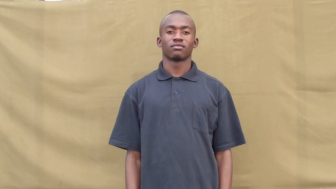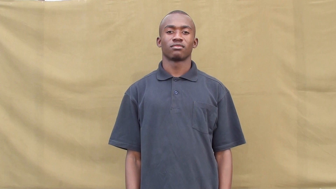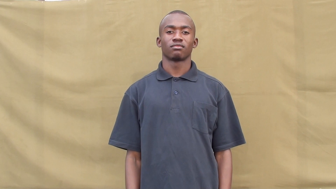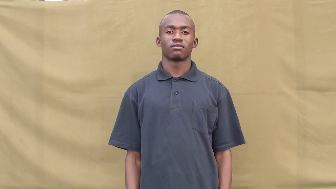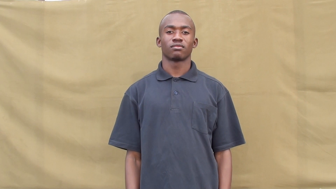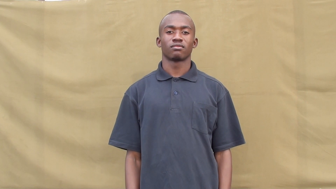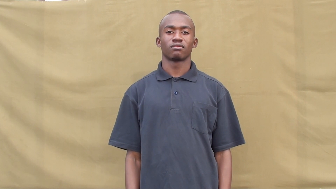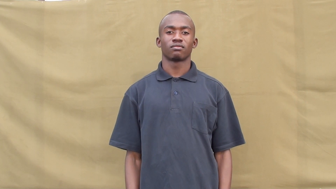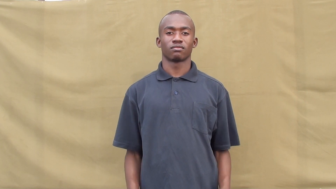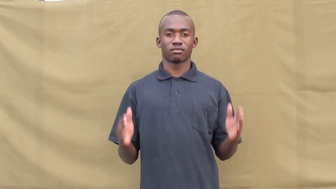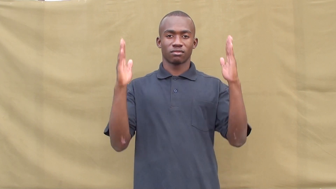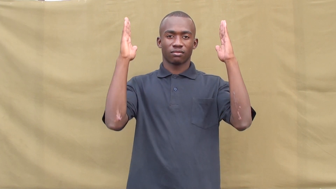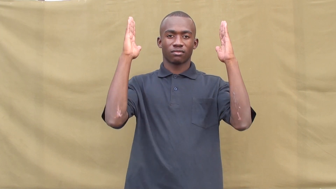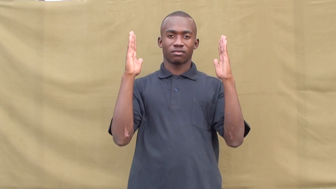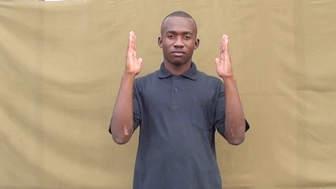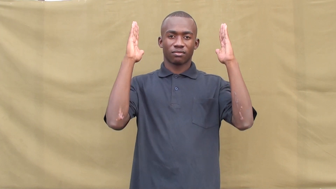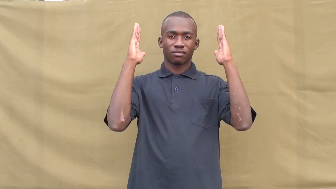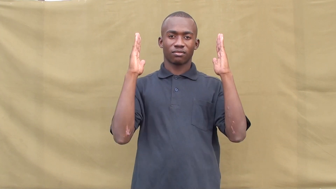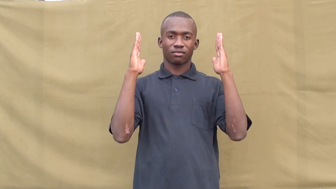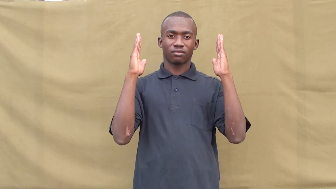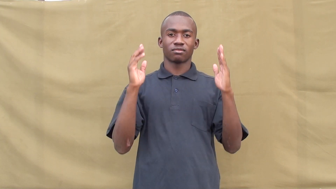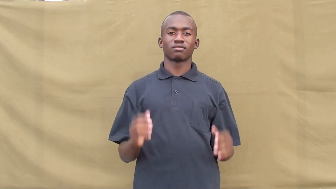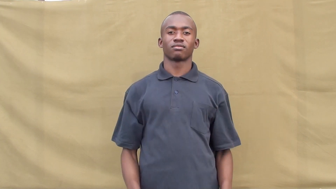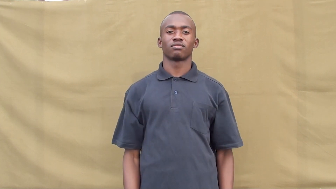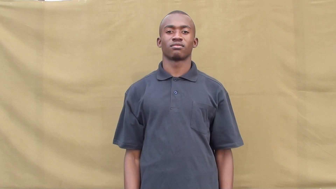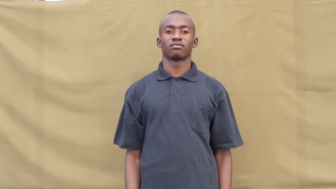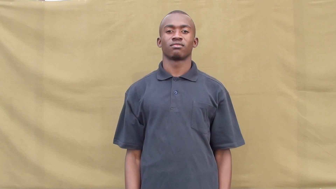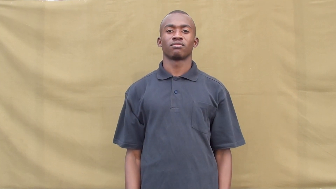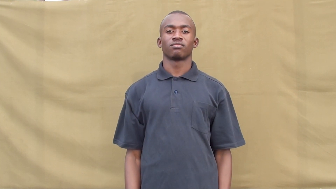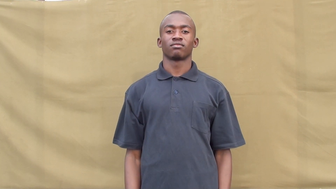history